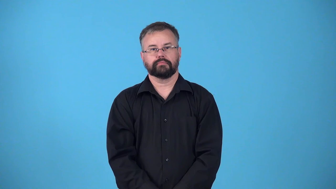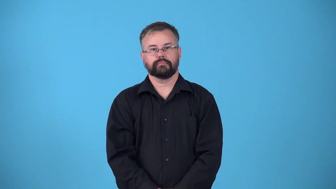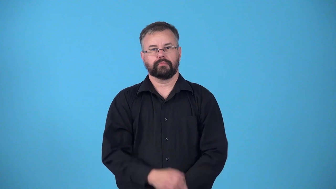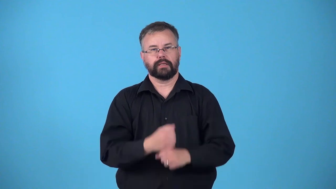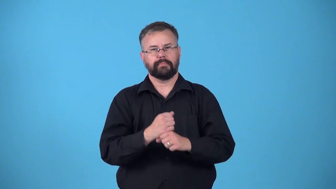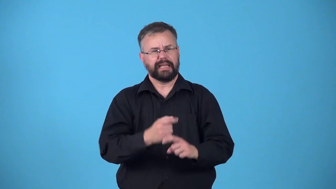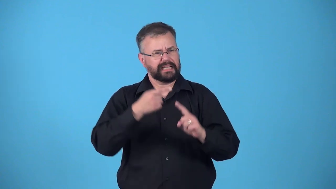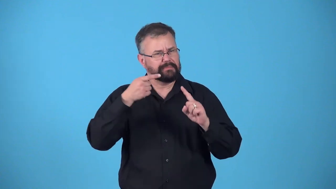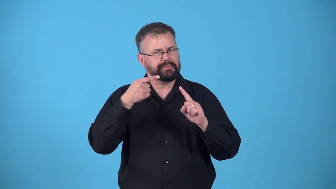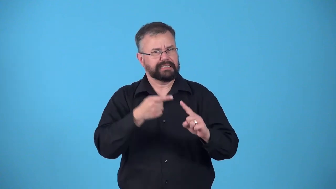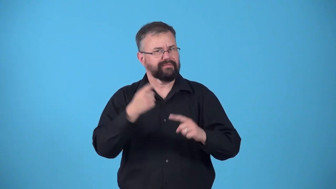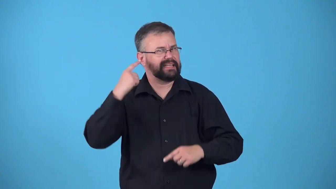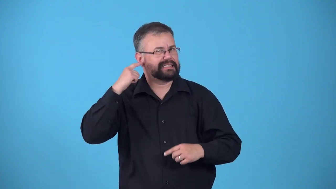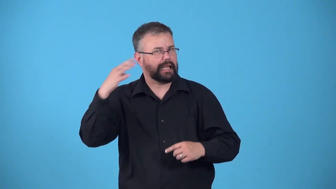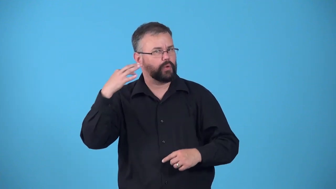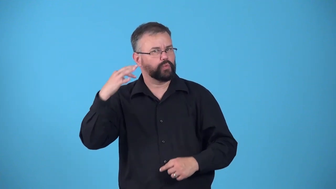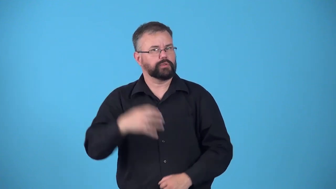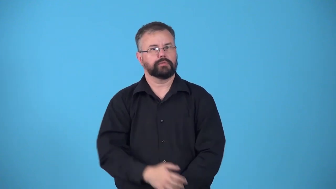go